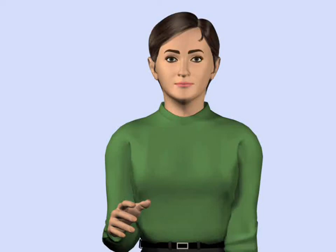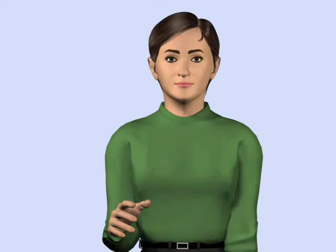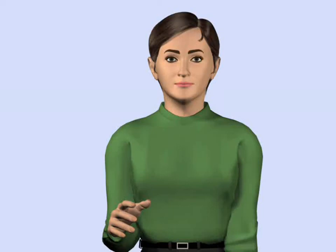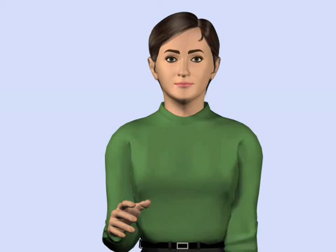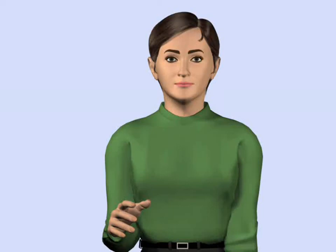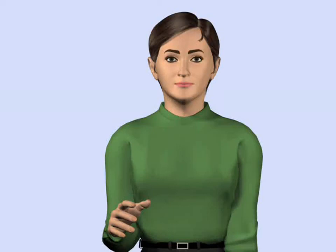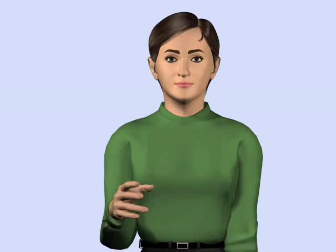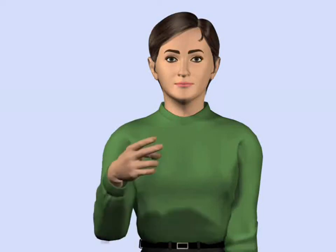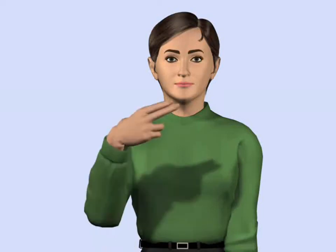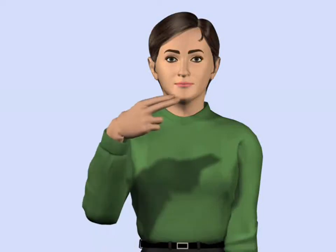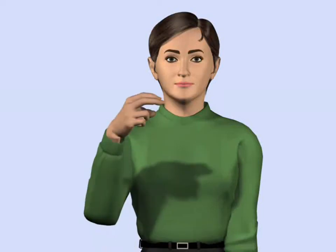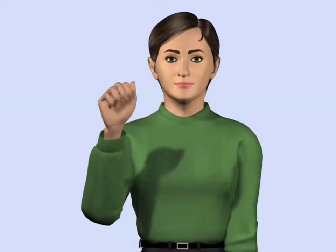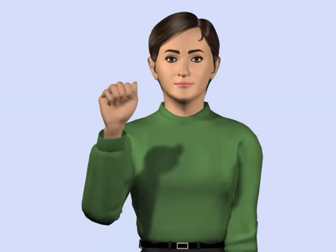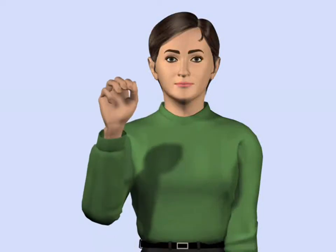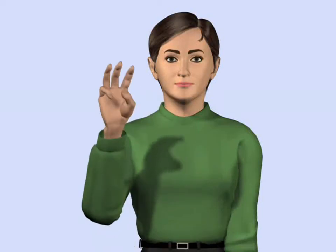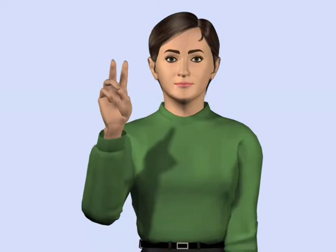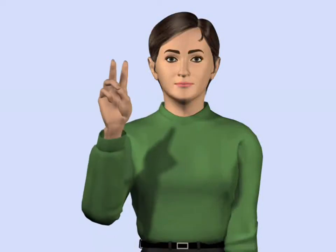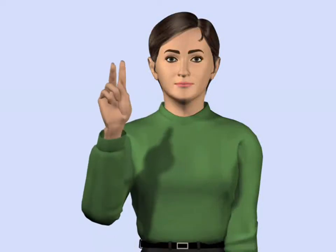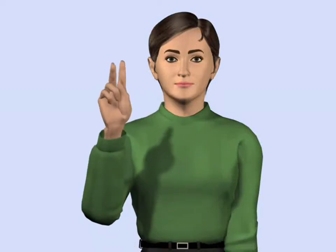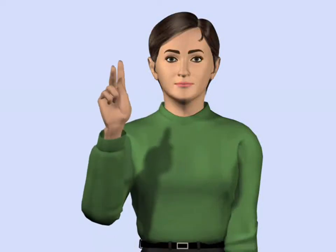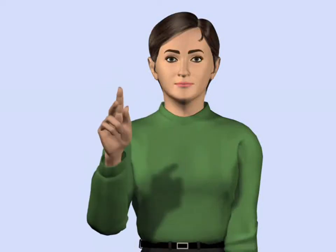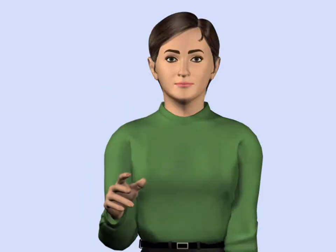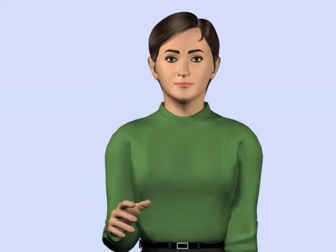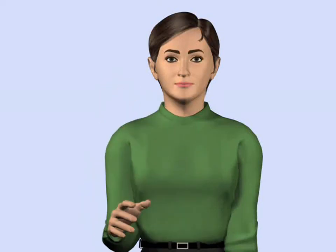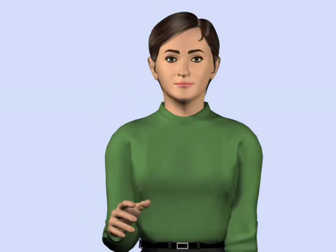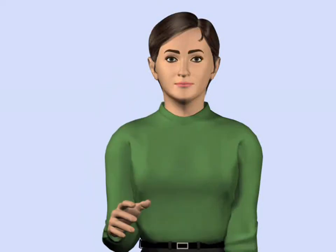hawk